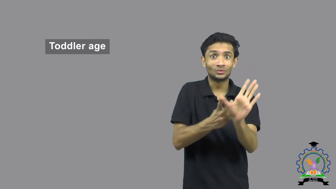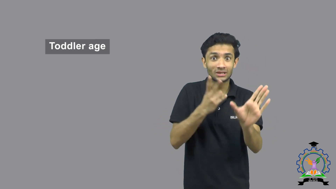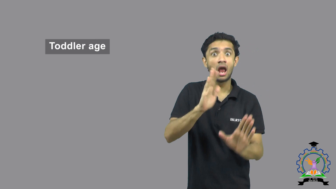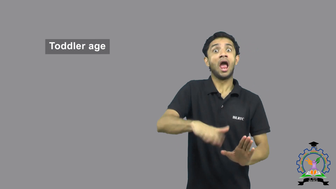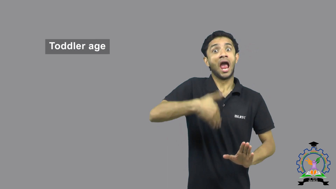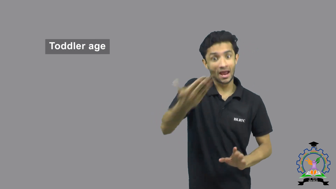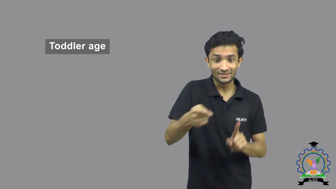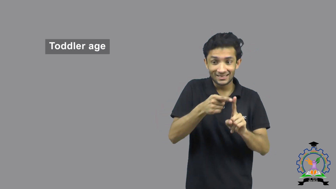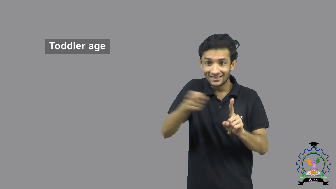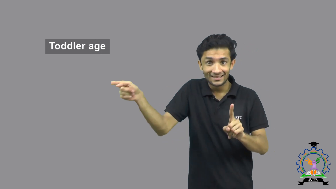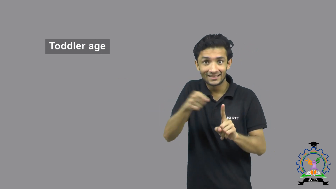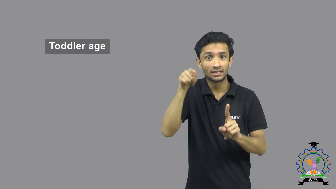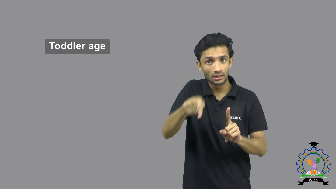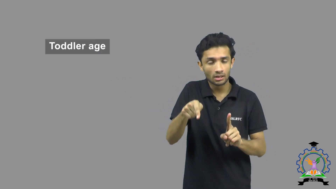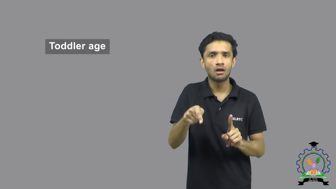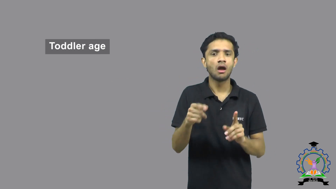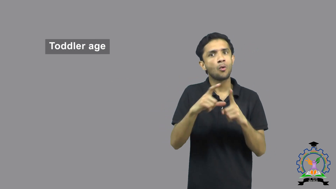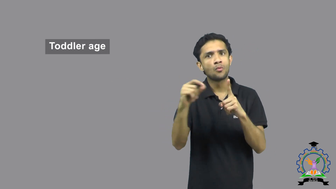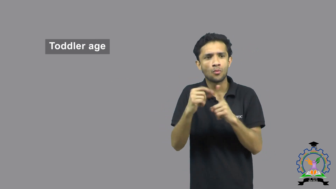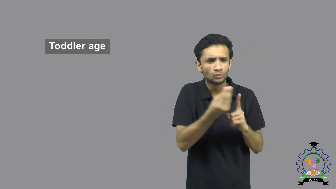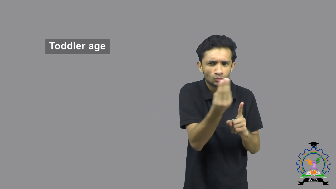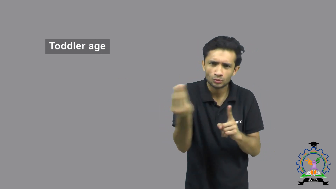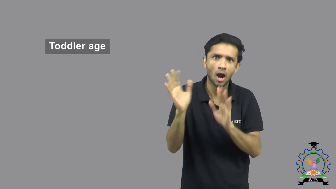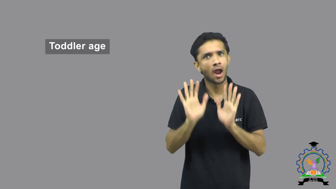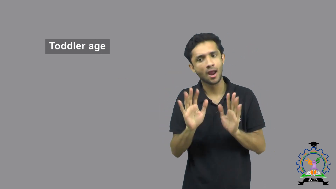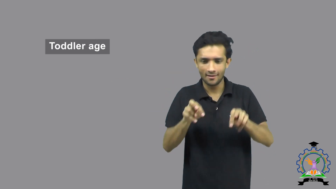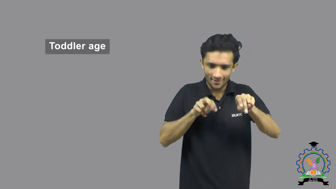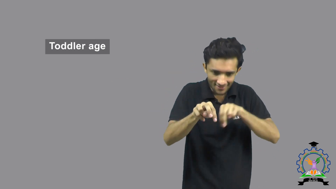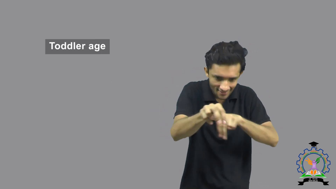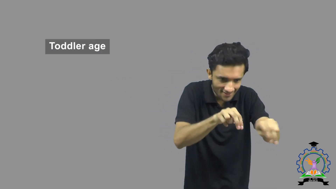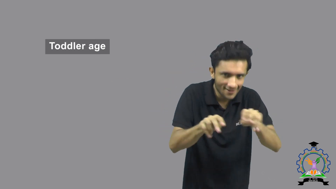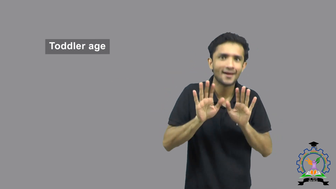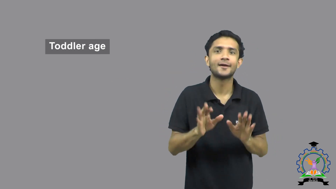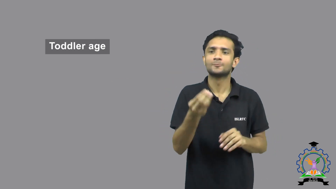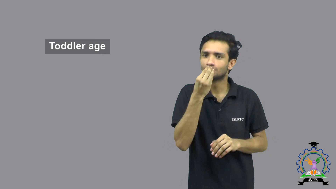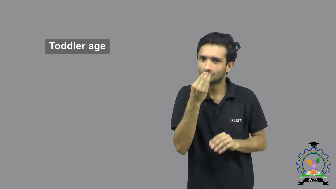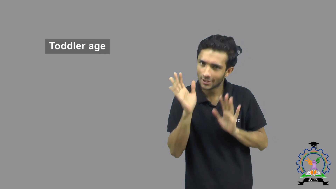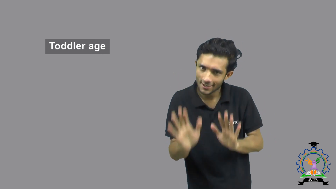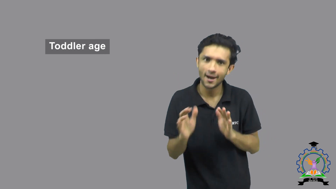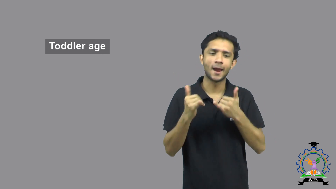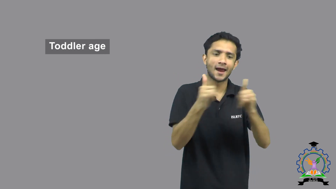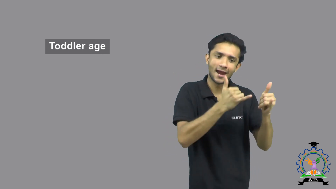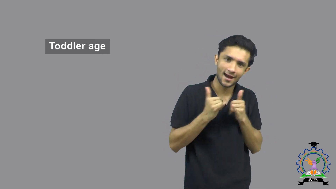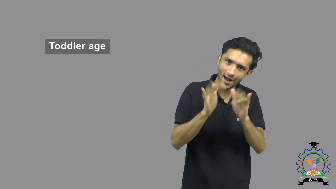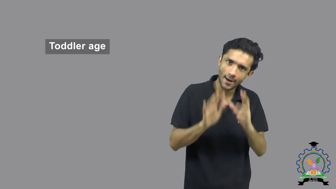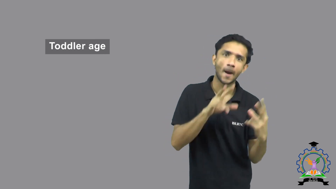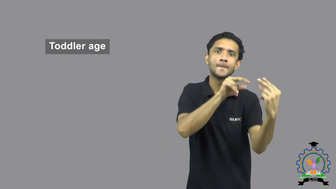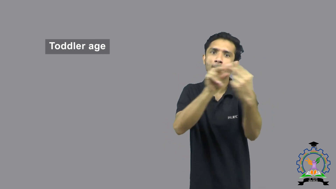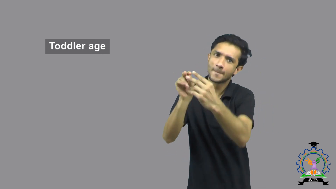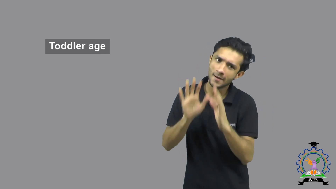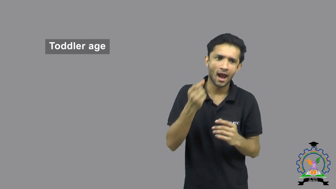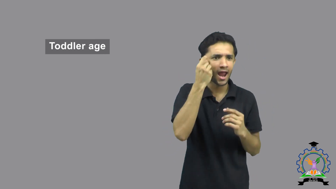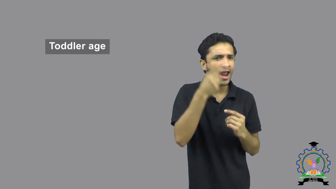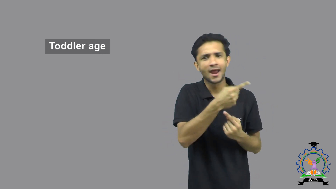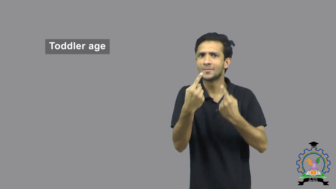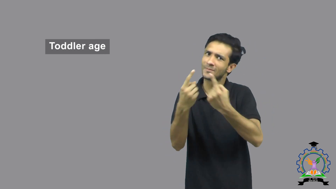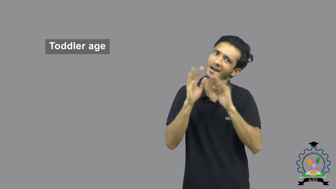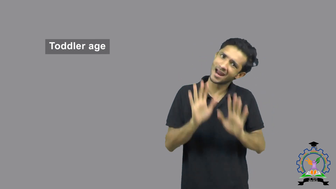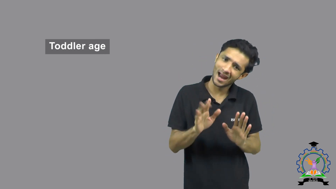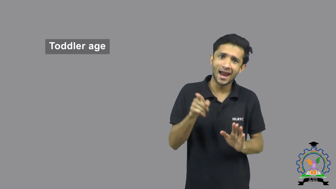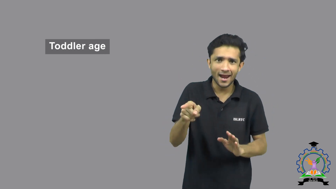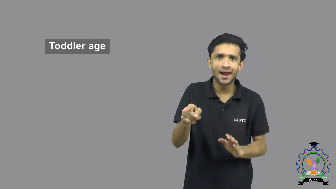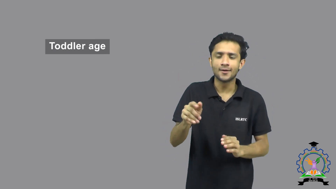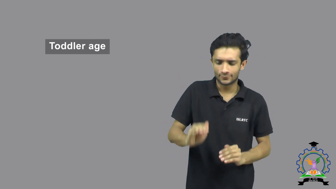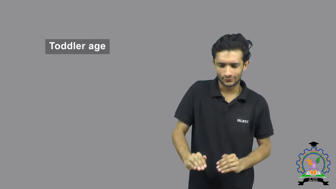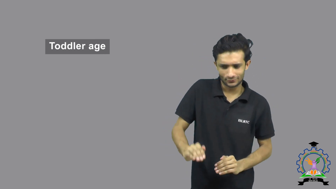Toddler age